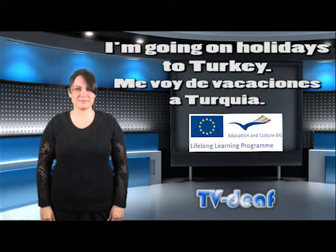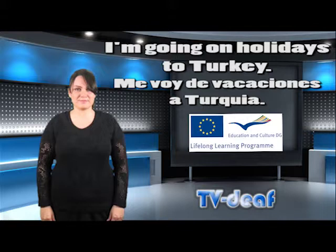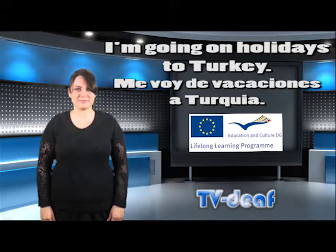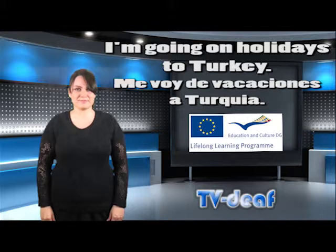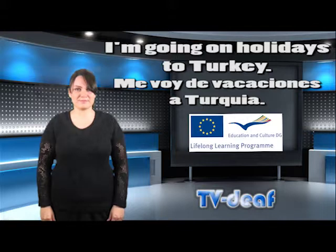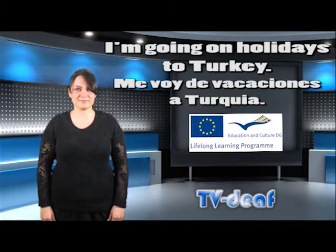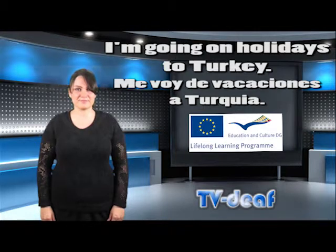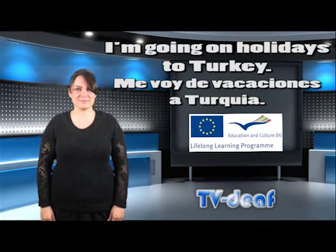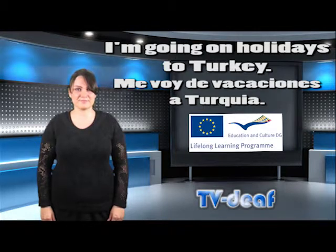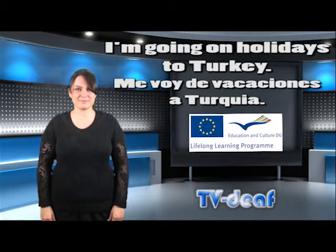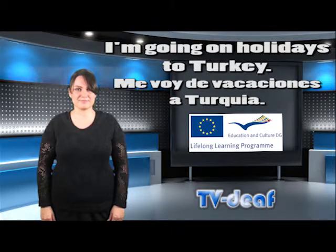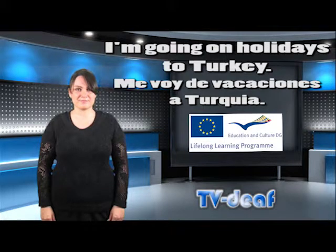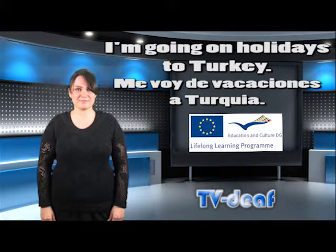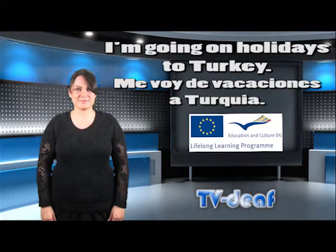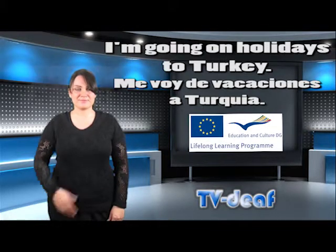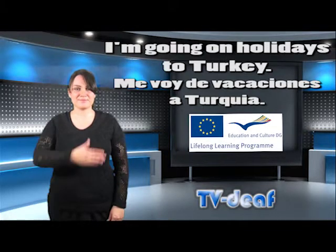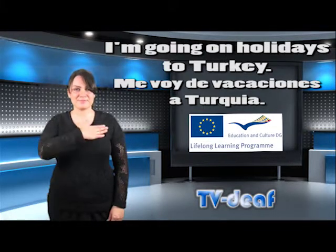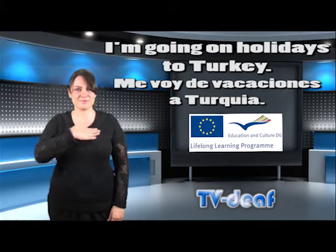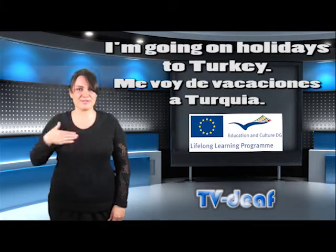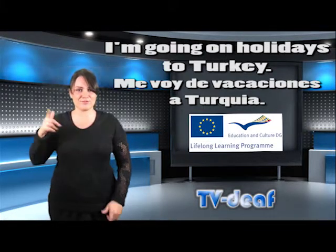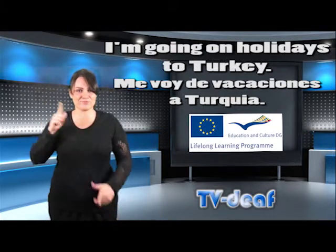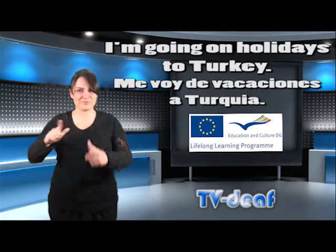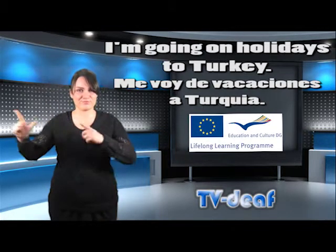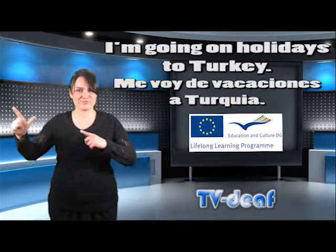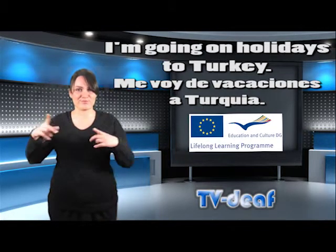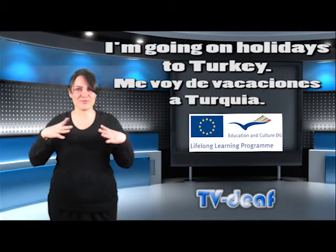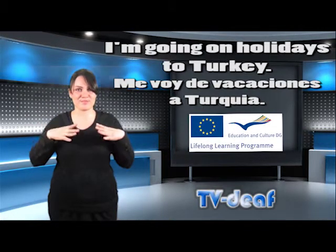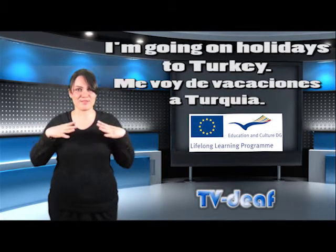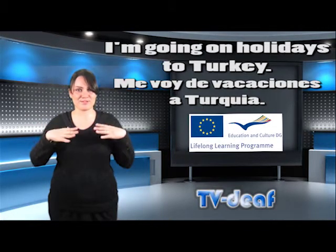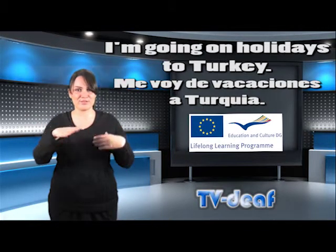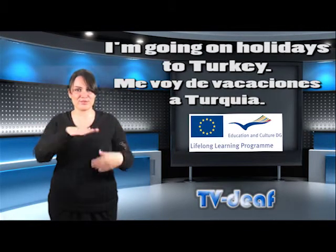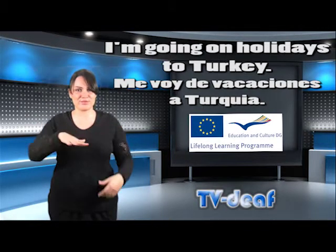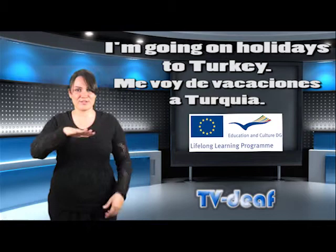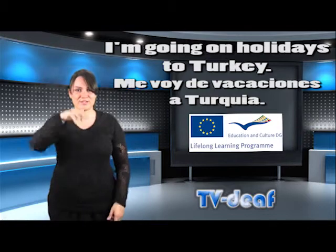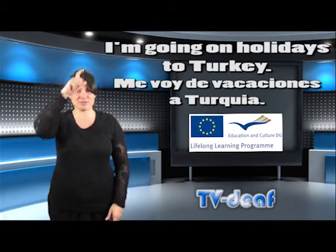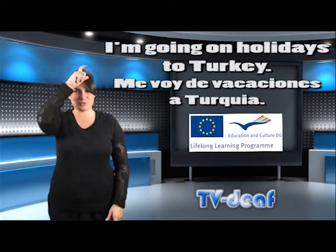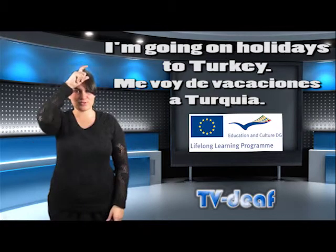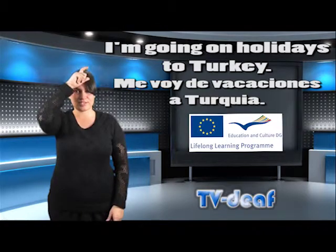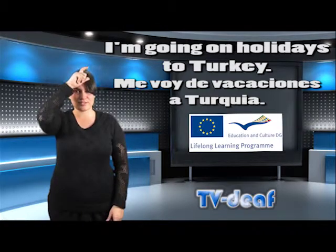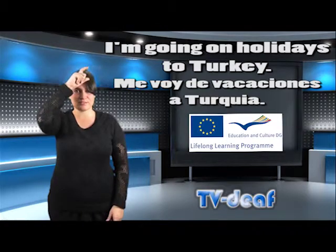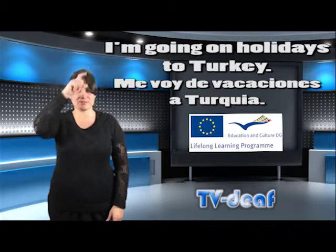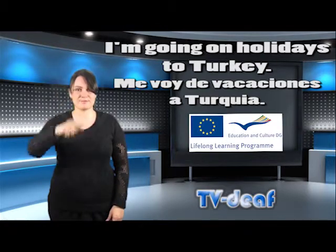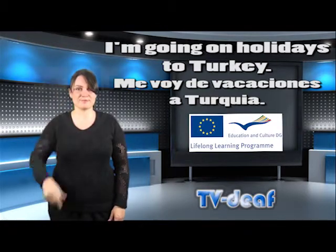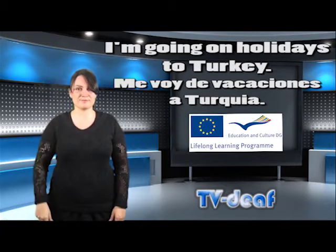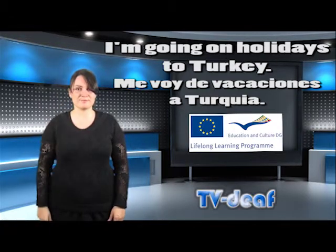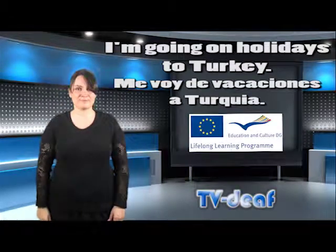I'm going on holidays to Turkey